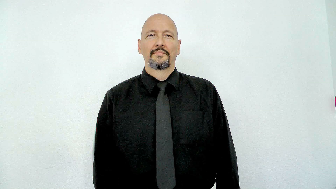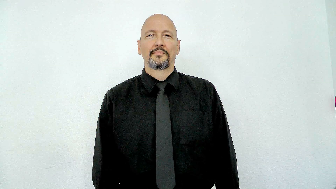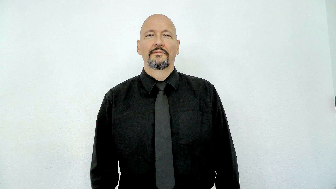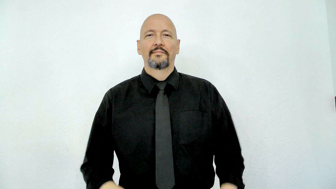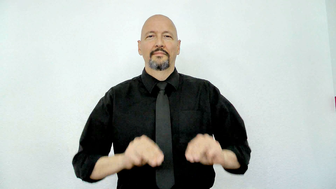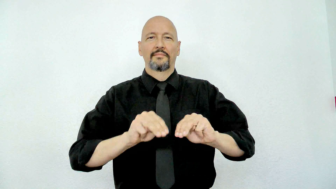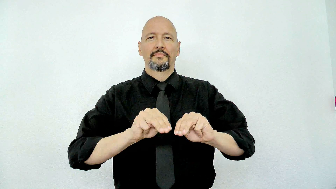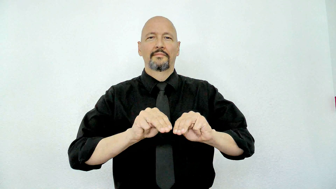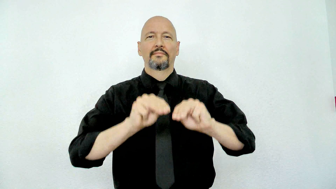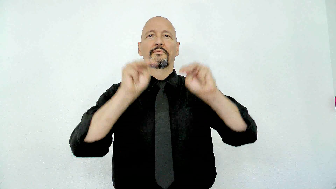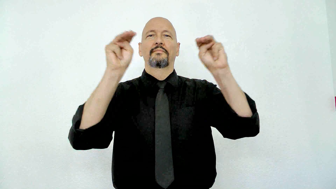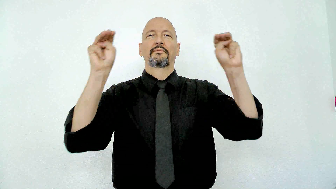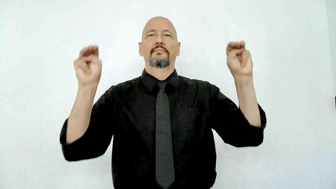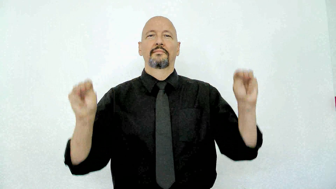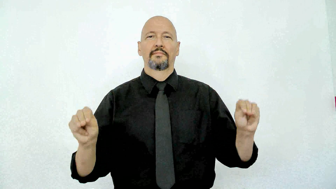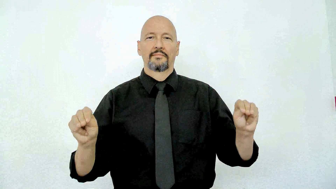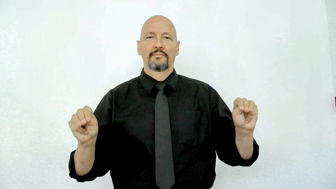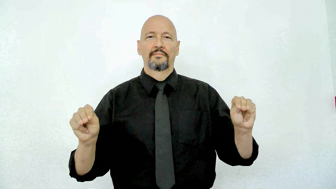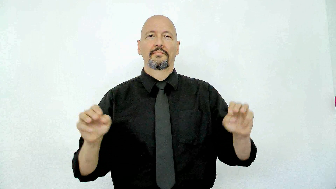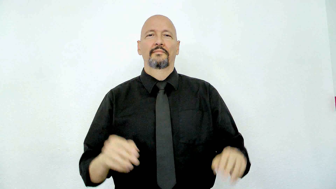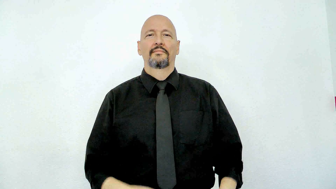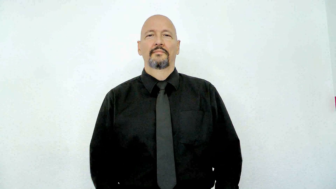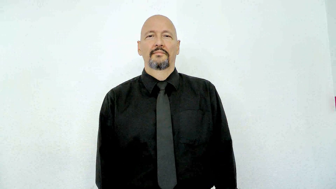mcdonalds